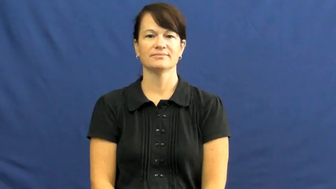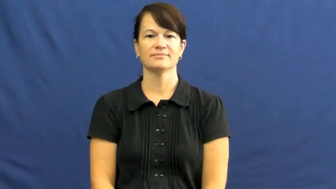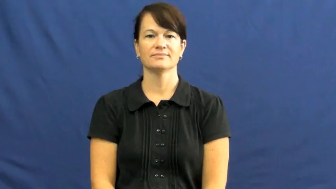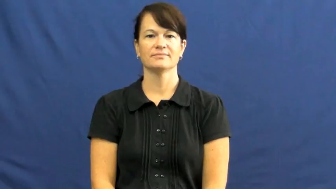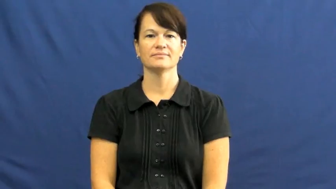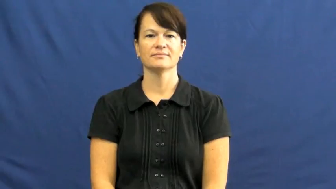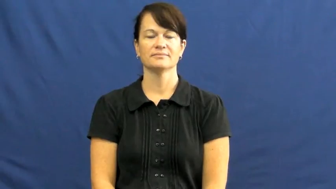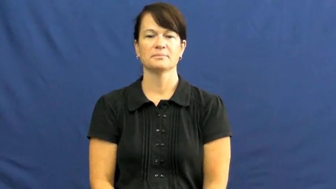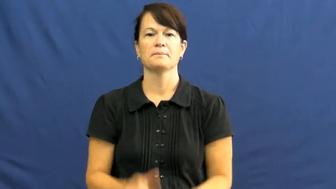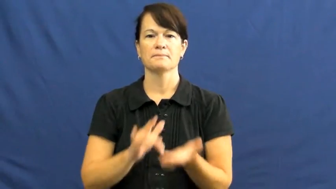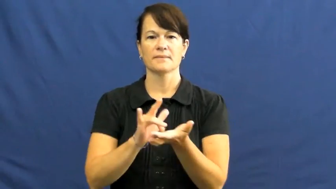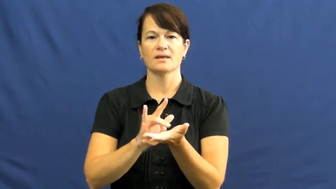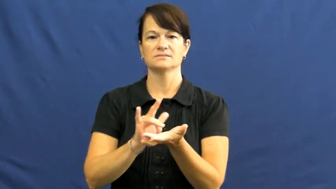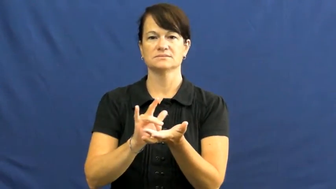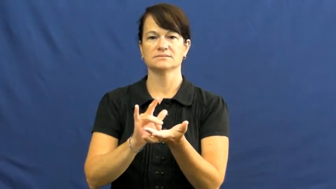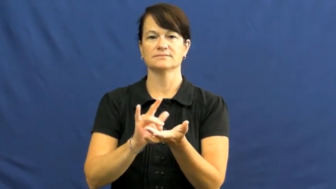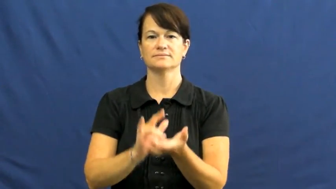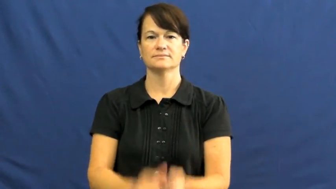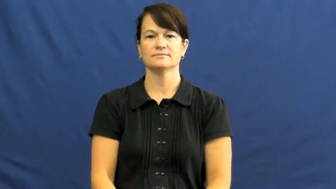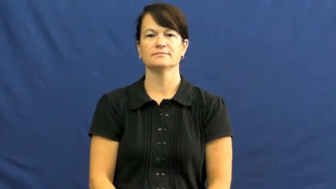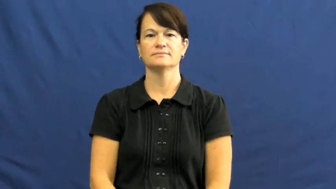tonic